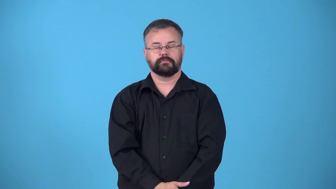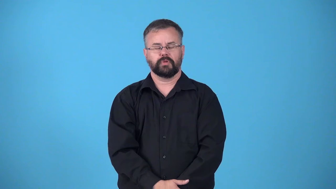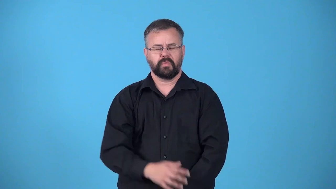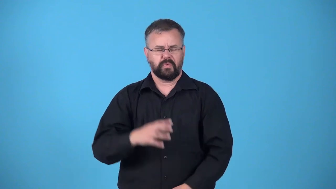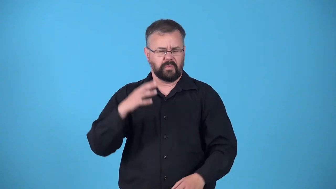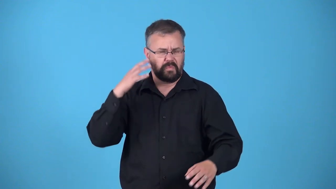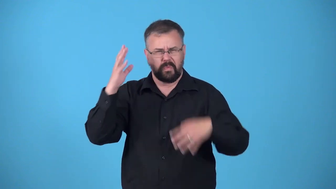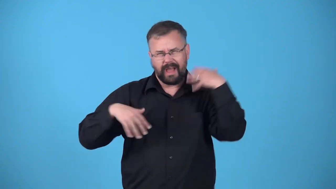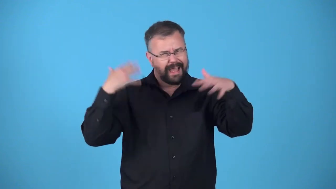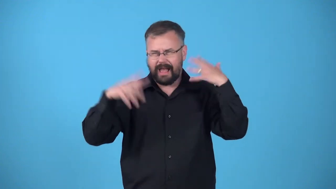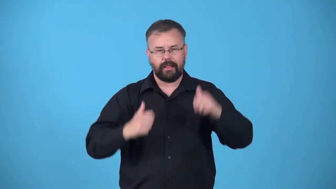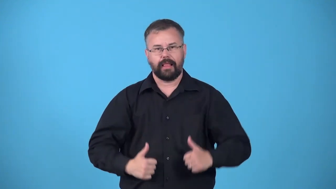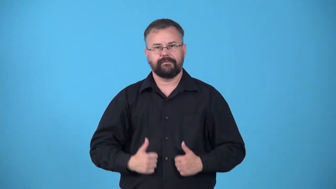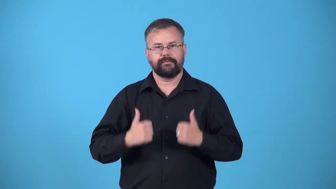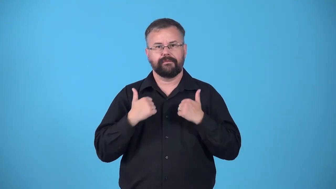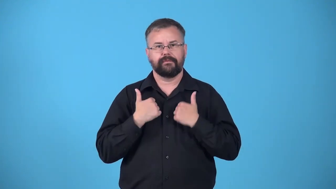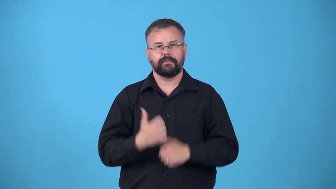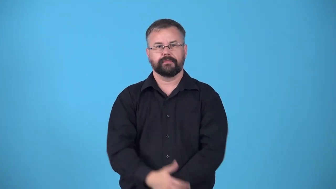fast living,life in the fast lane